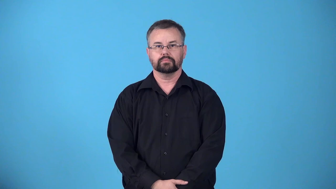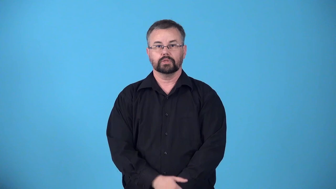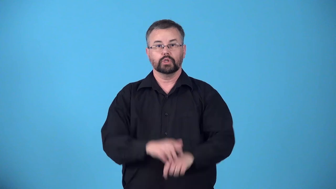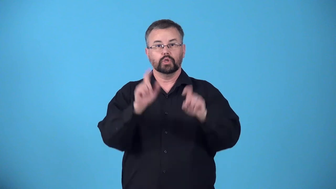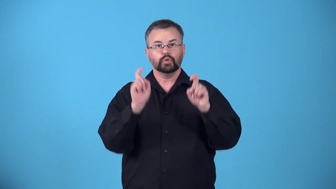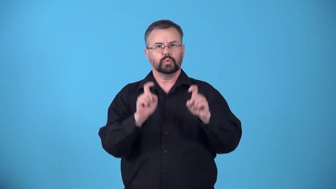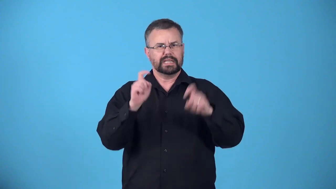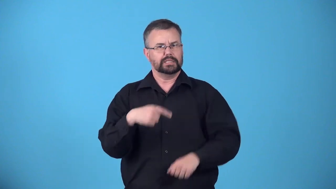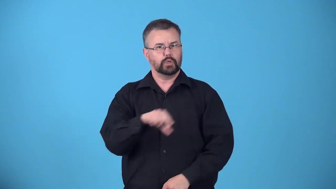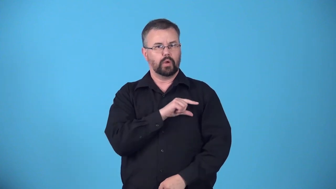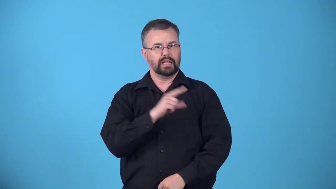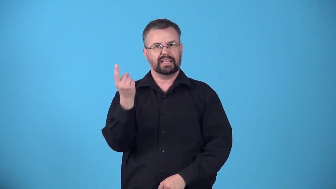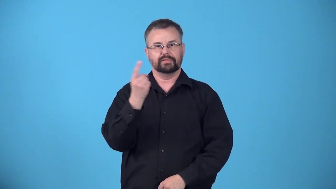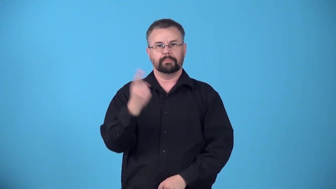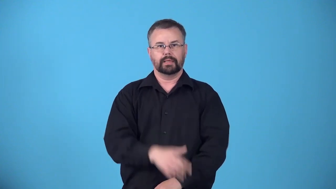acid test